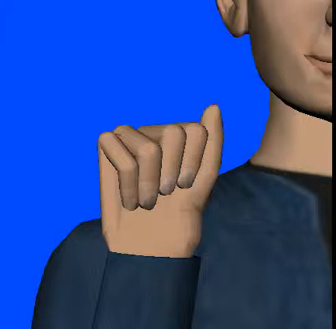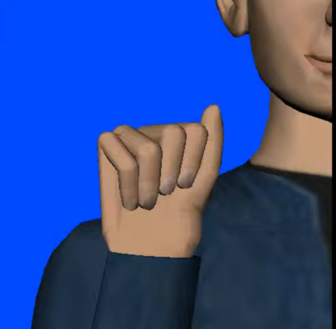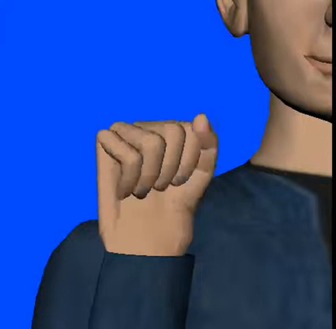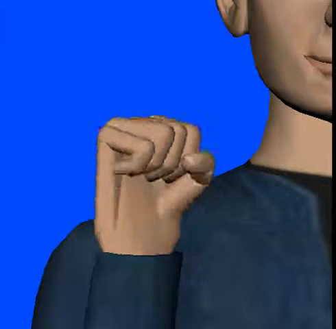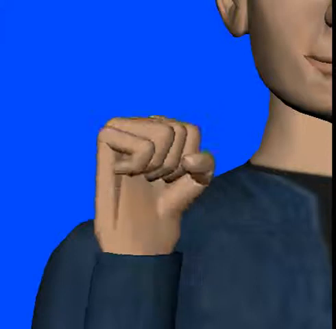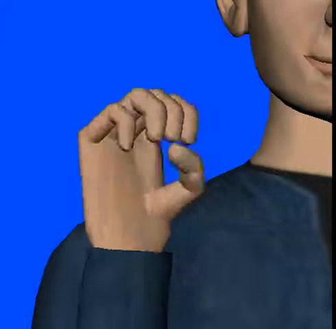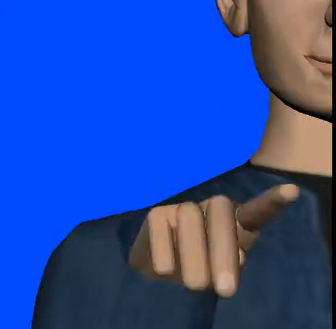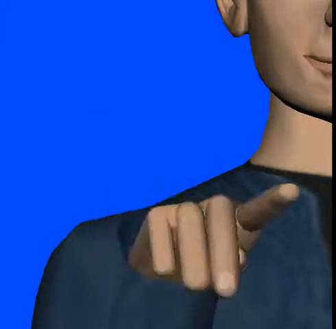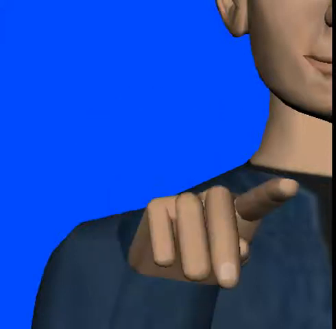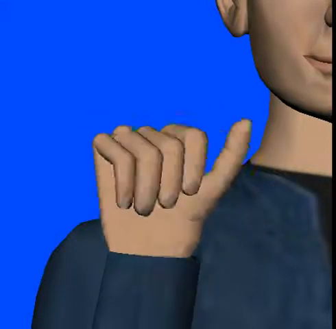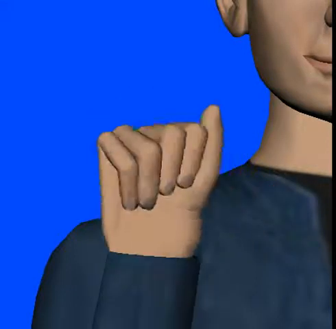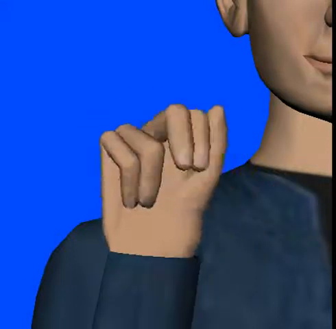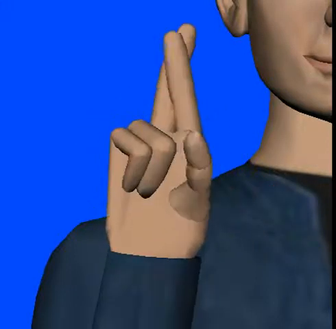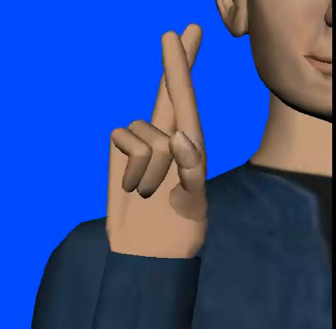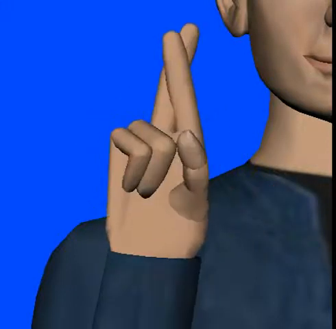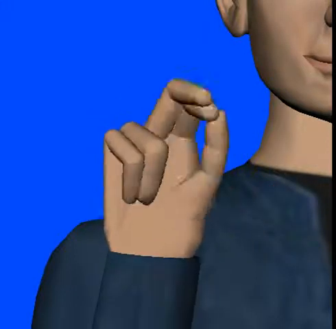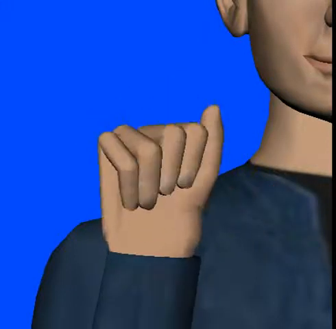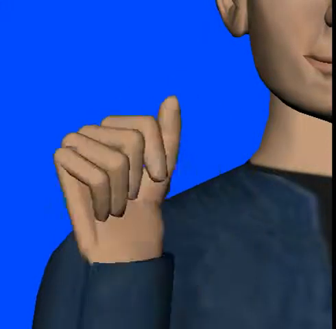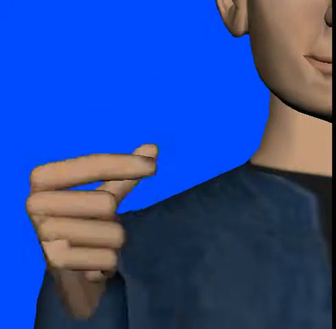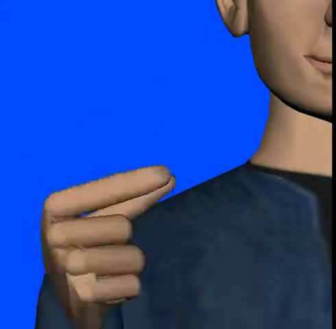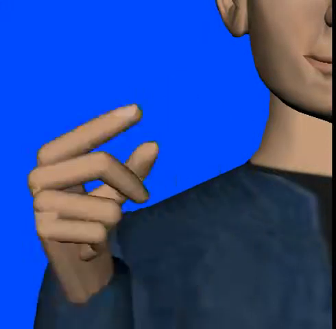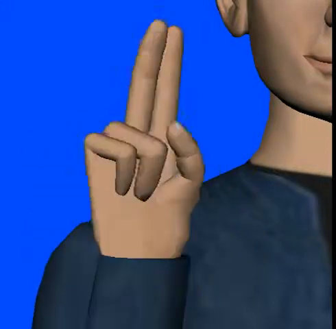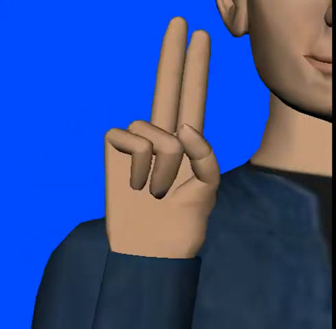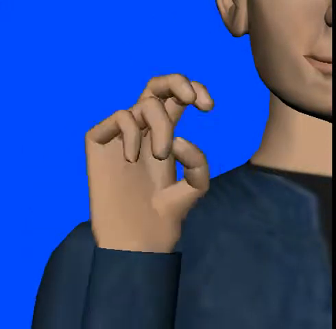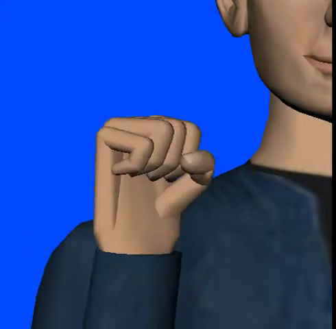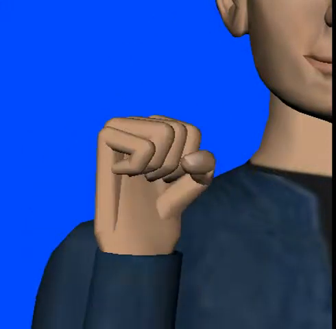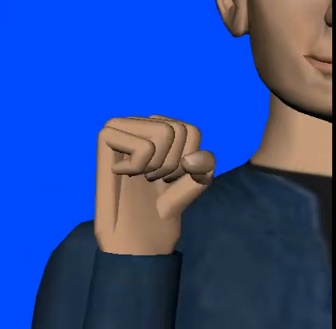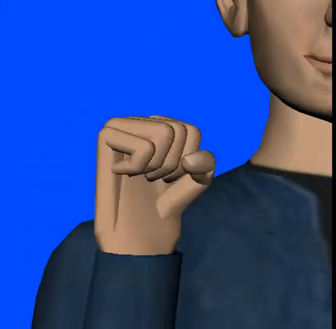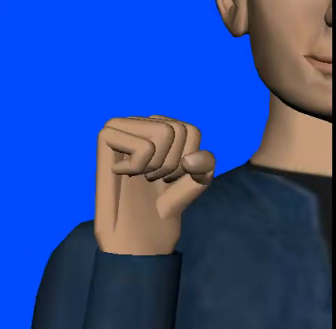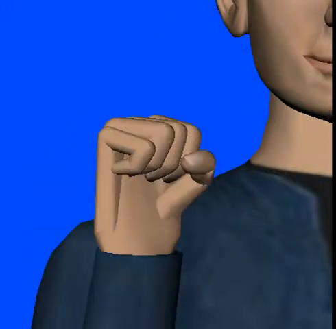asparagus